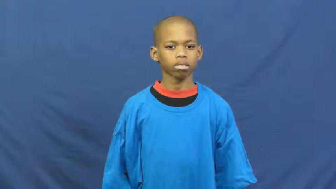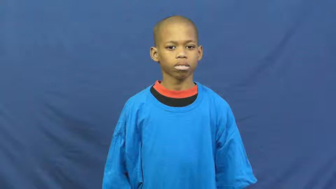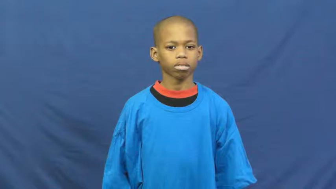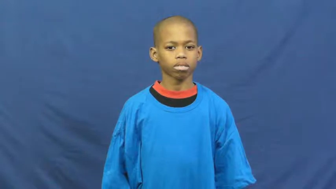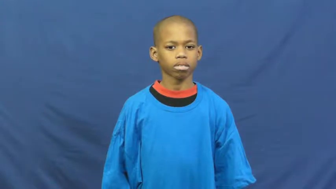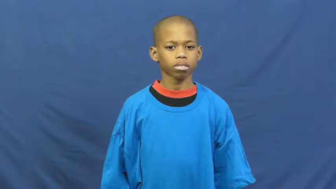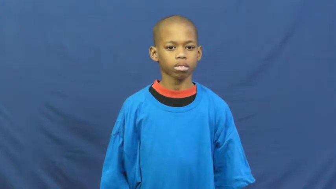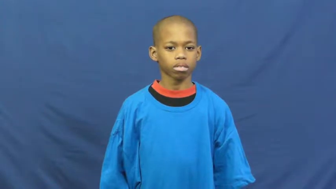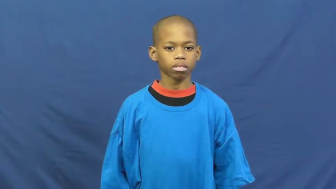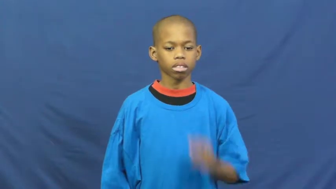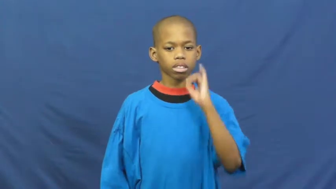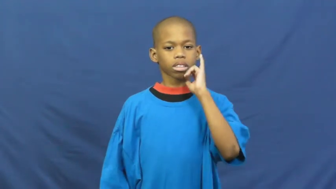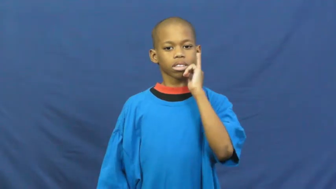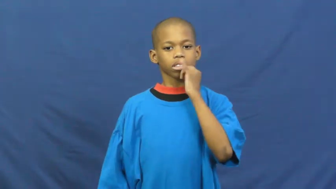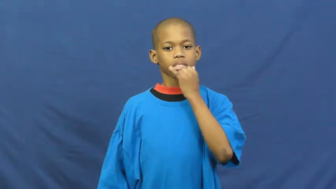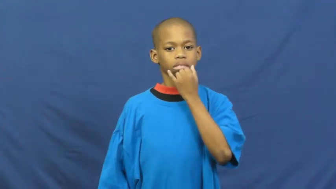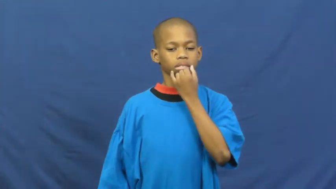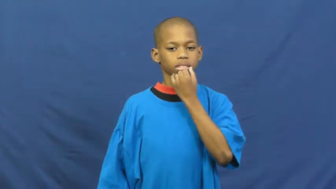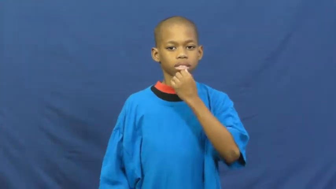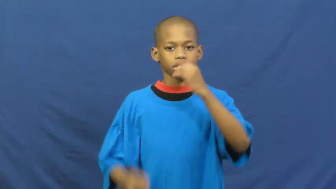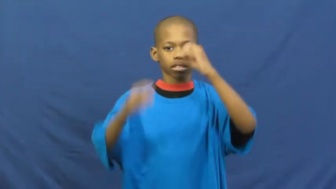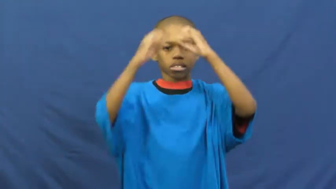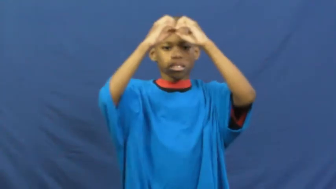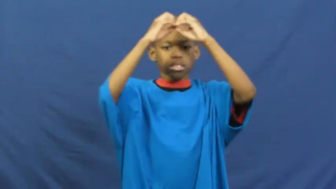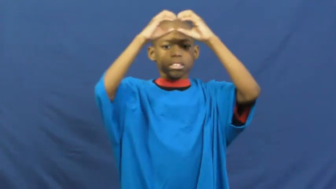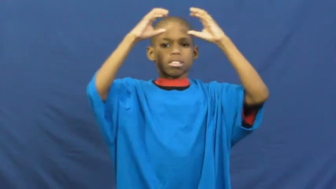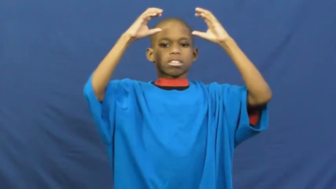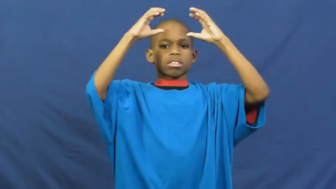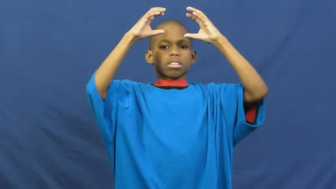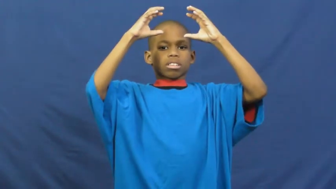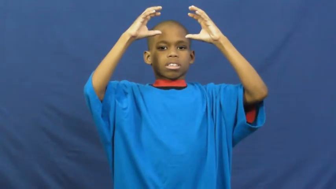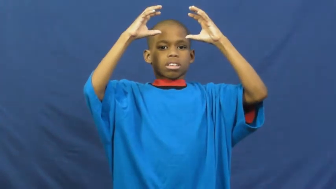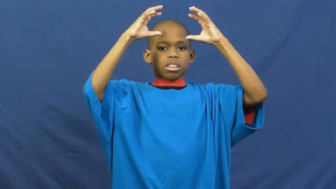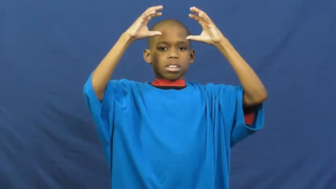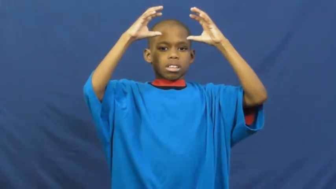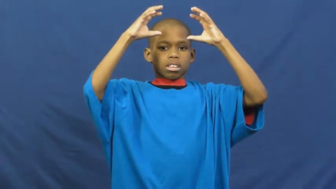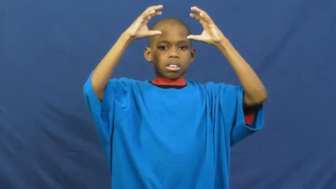delusion